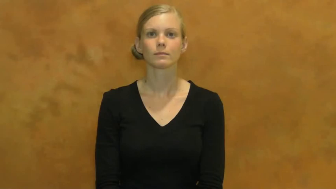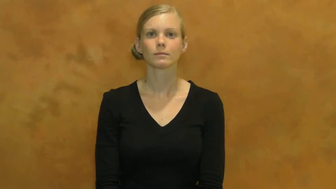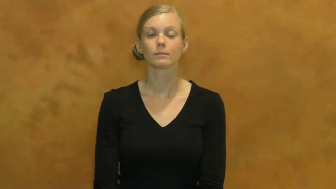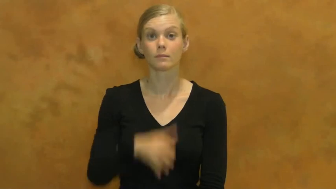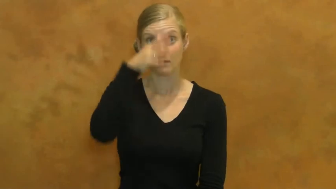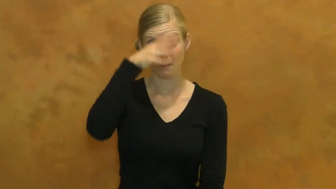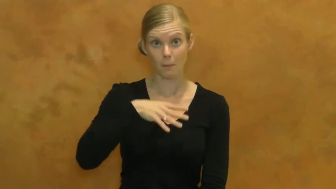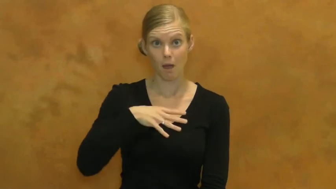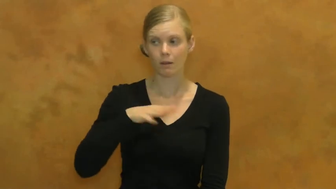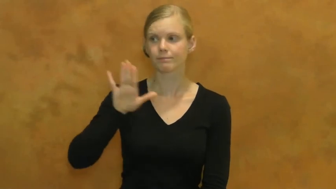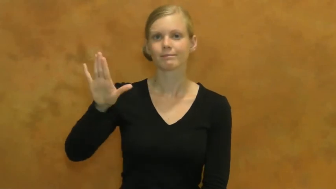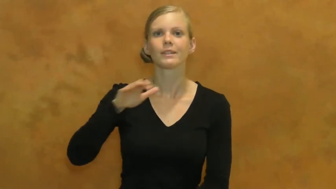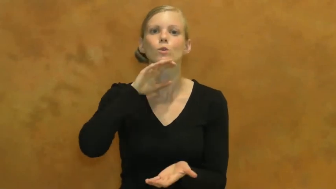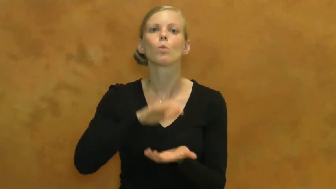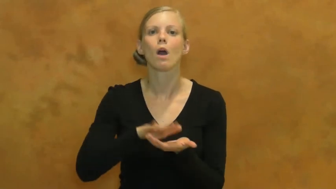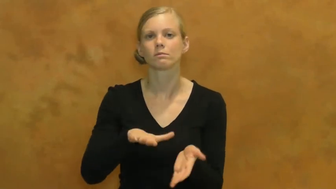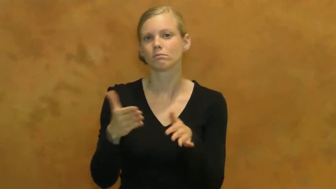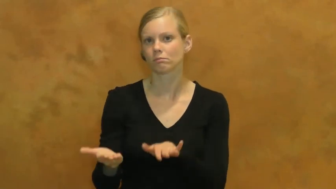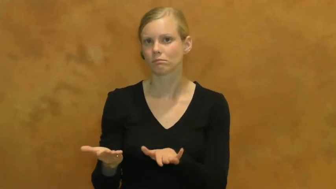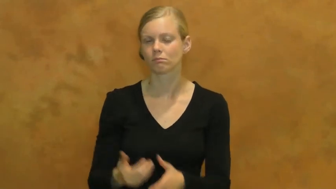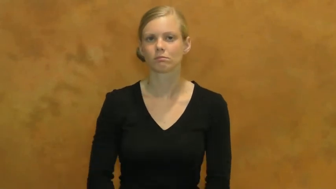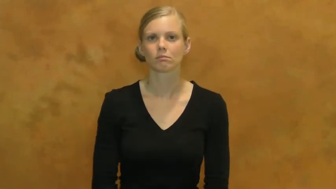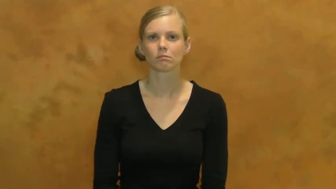widower